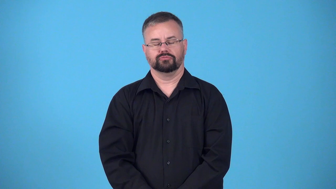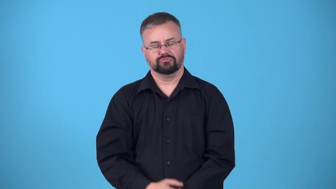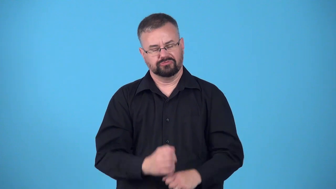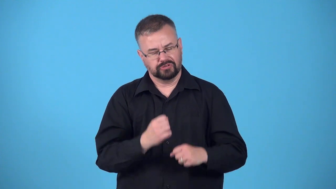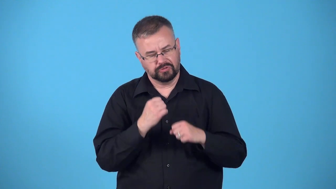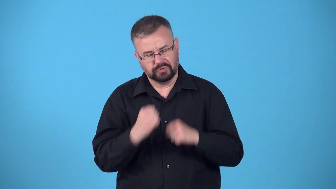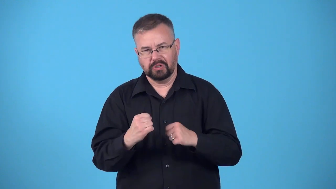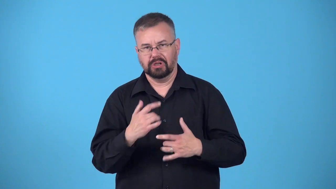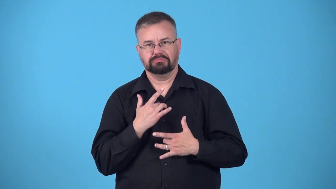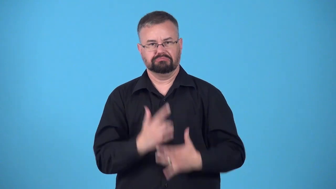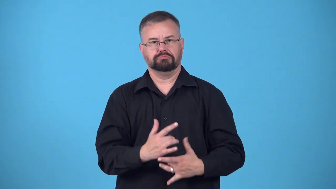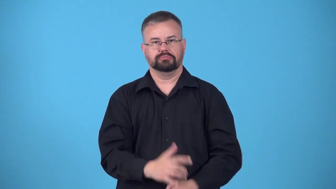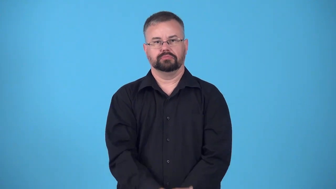strong